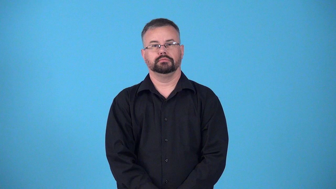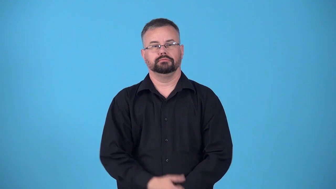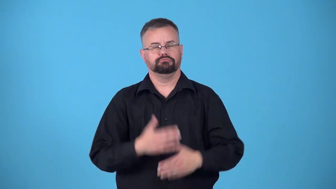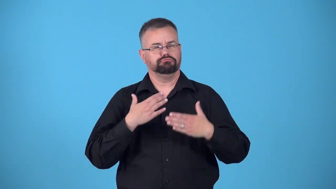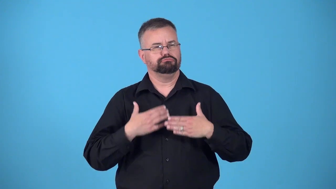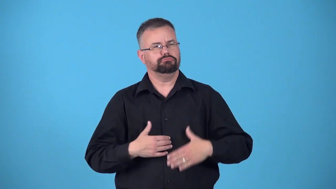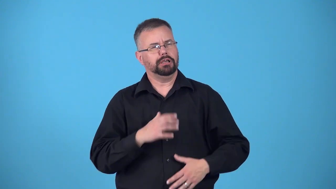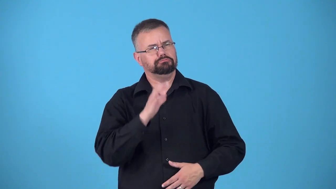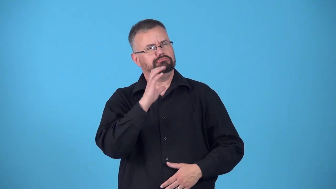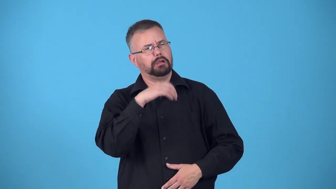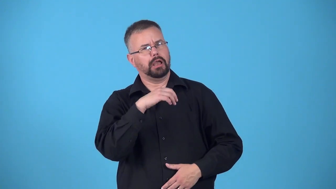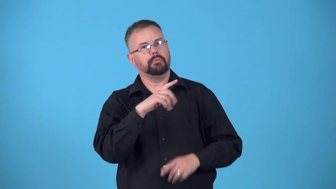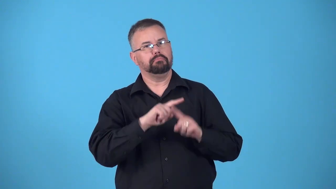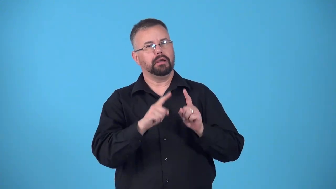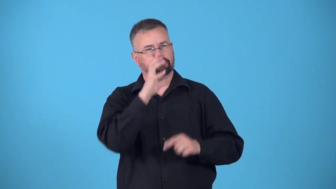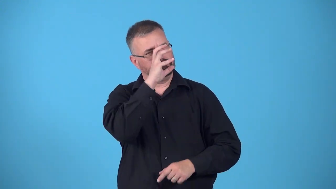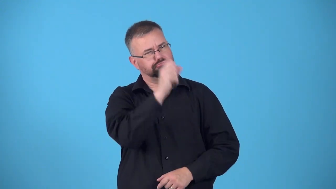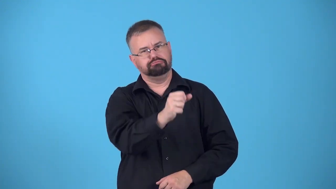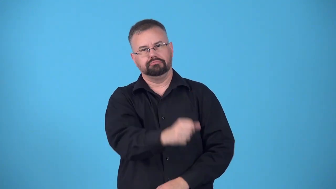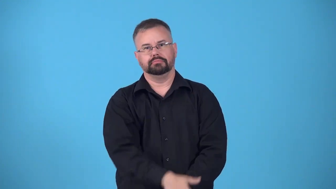rugged looks